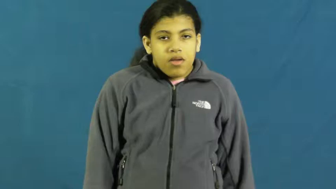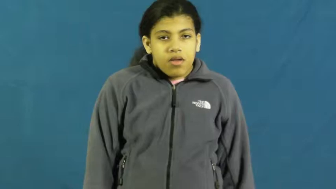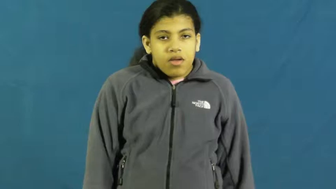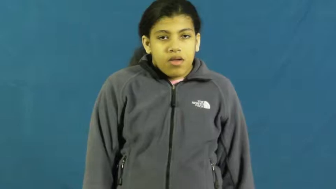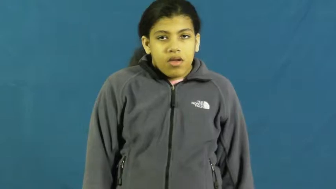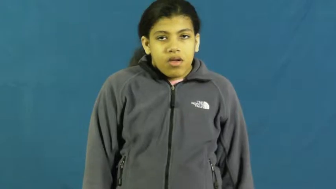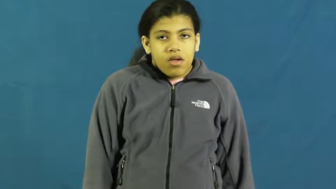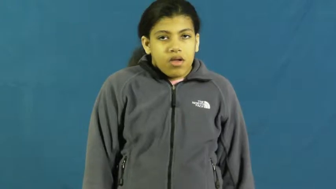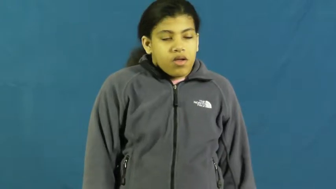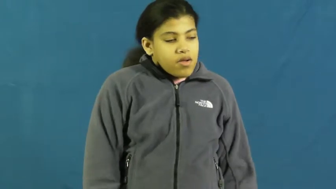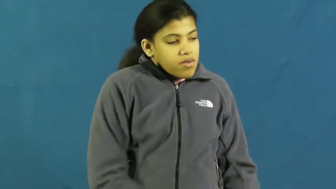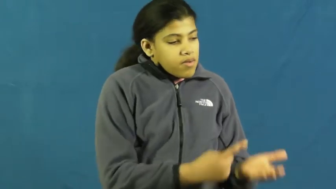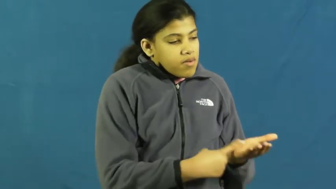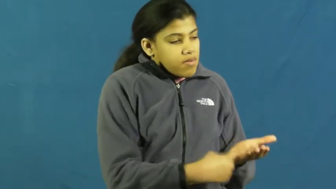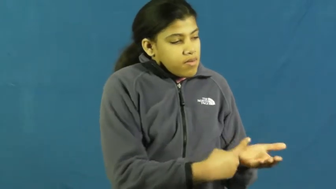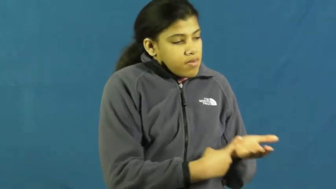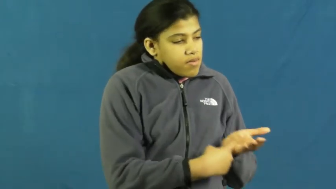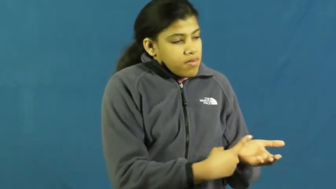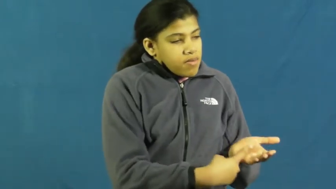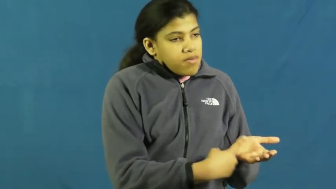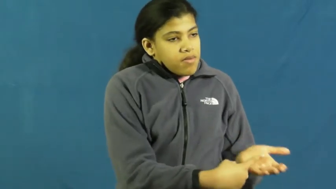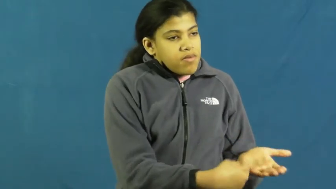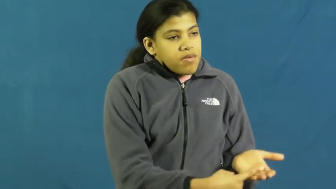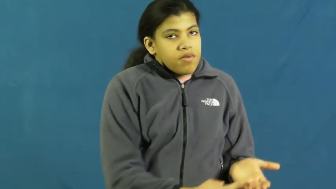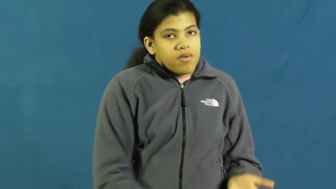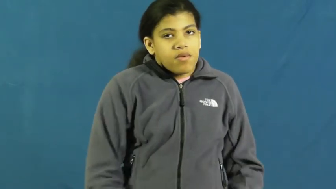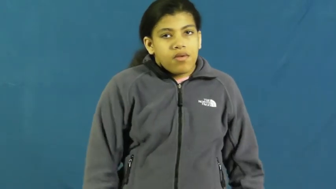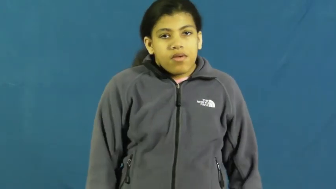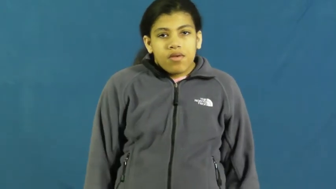dialogue